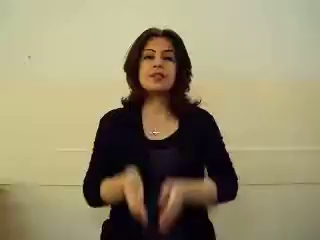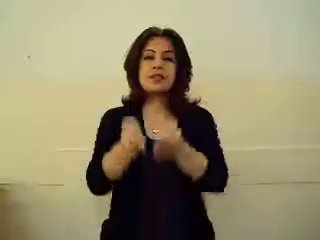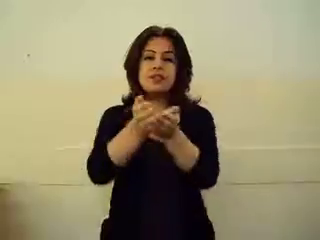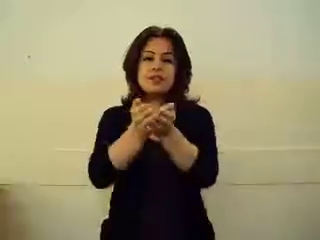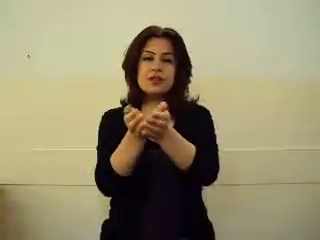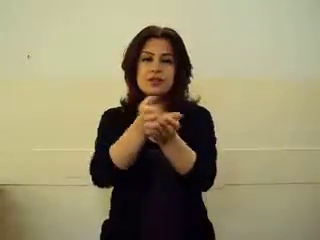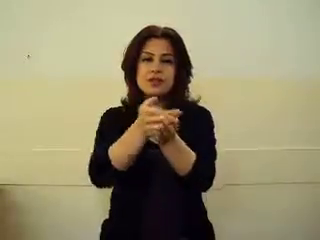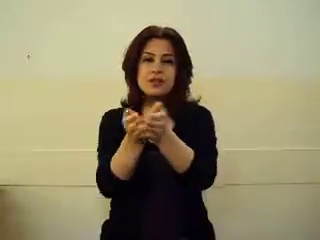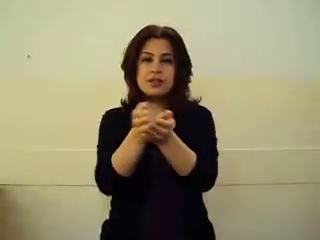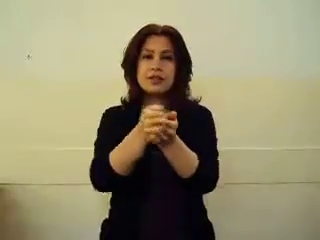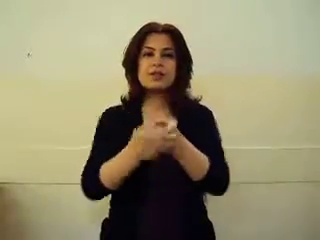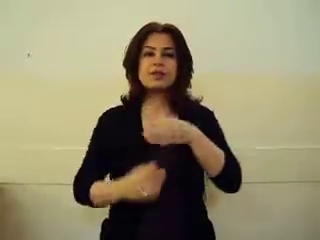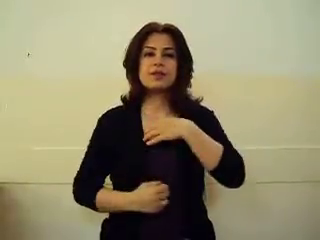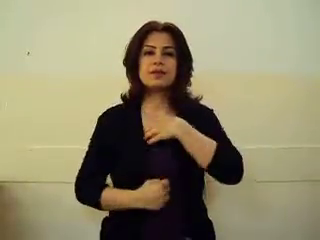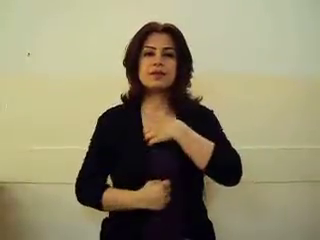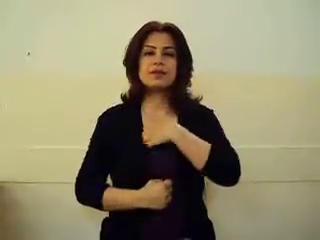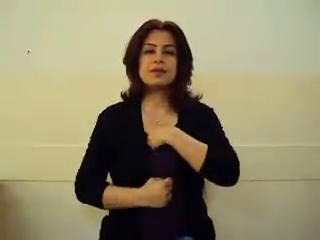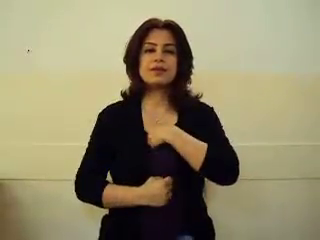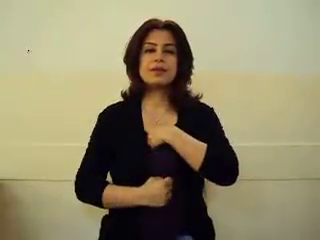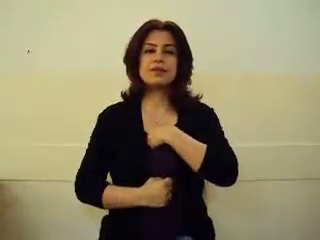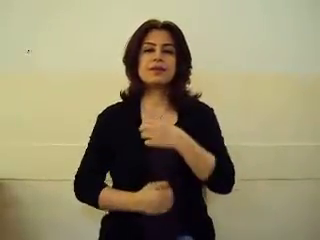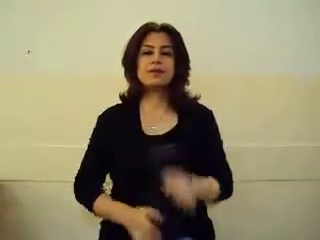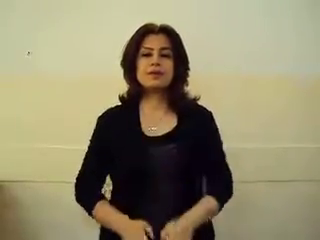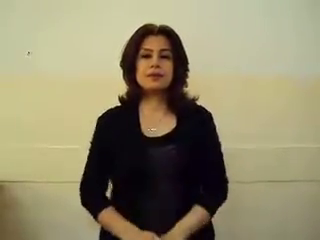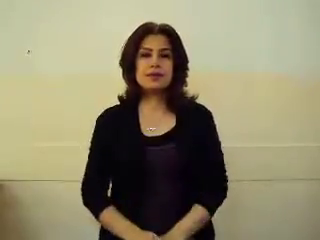sailor